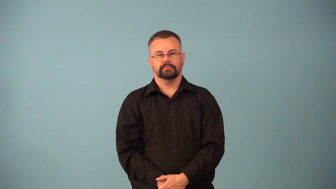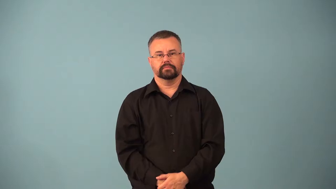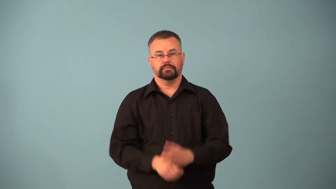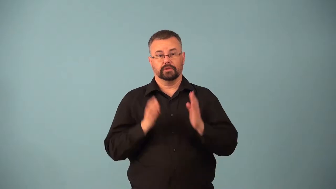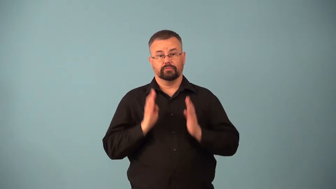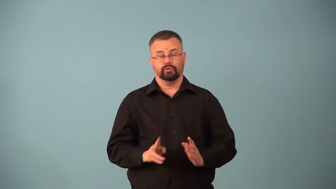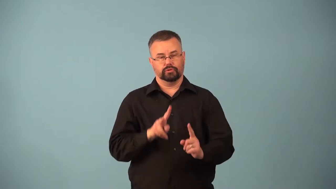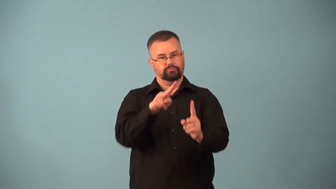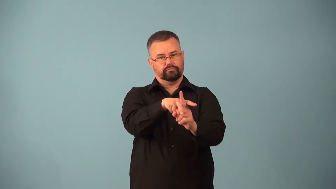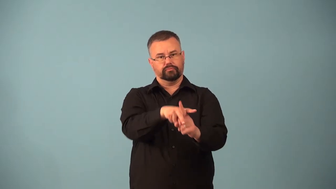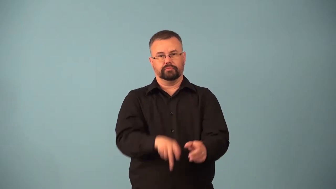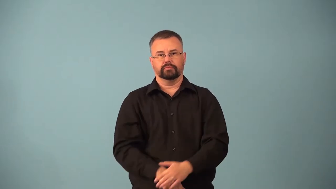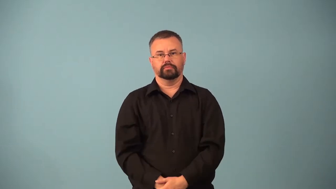assigner,assignor